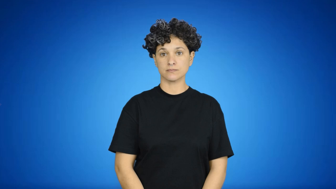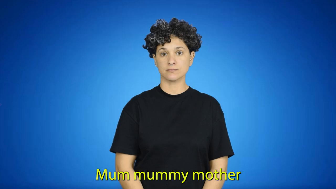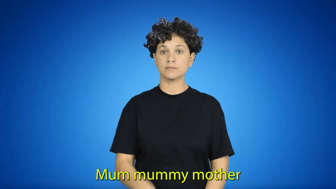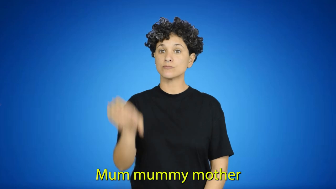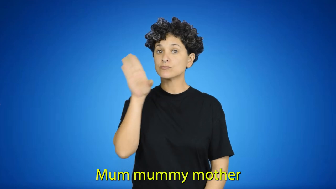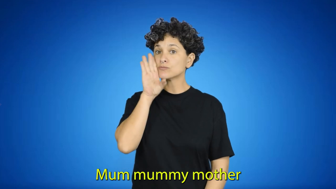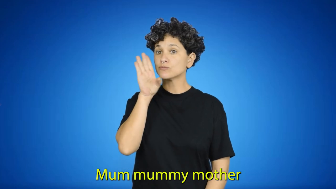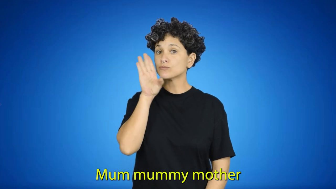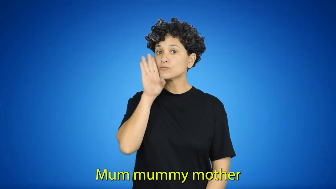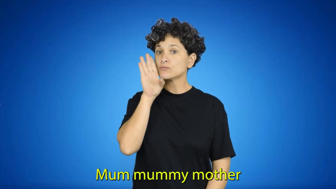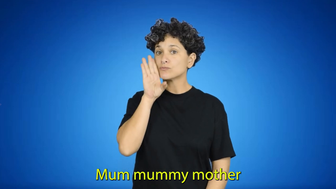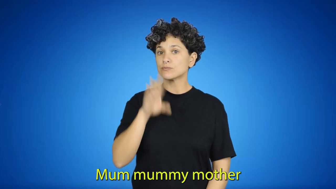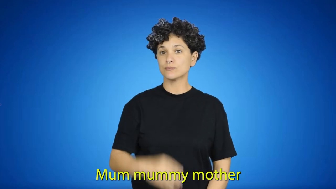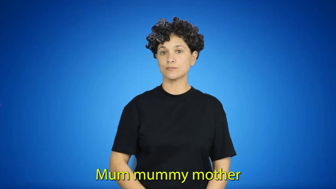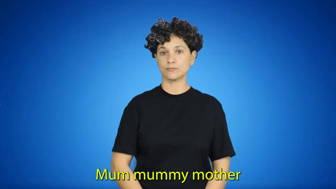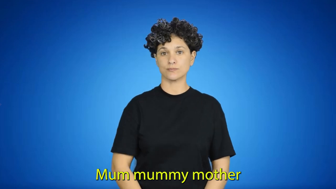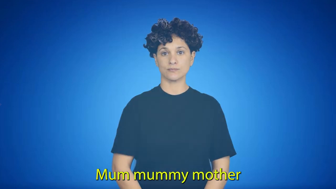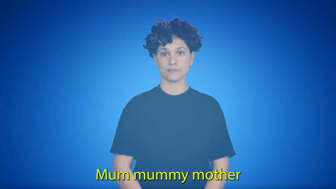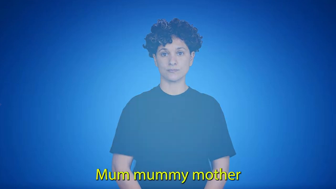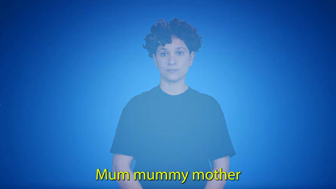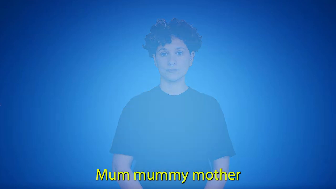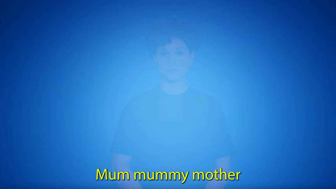Mum mummy mother